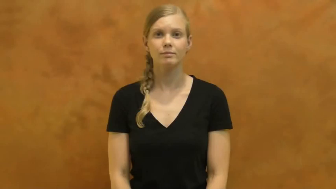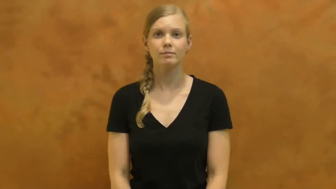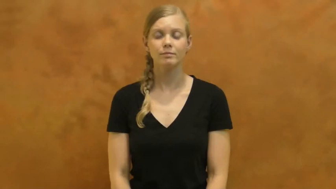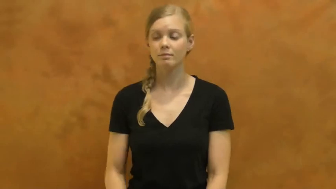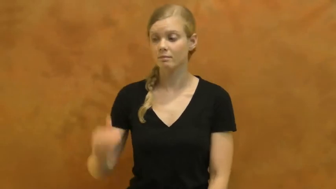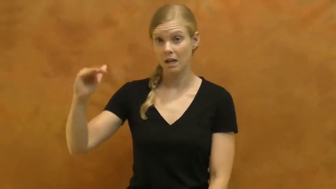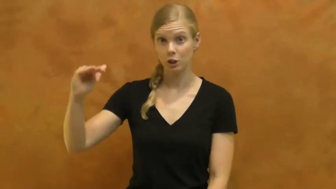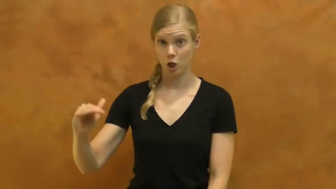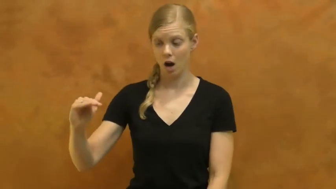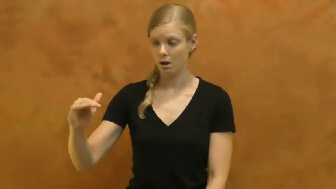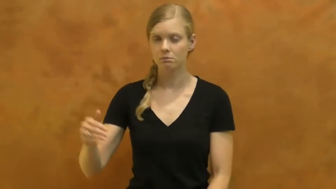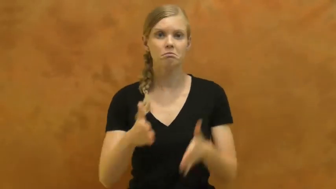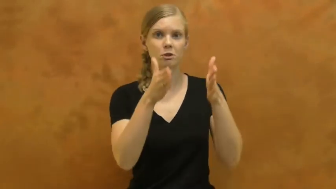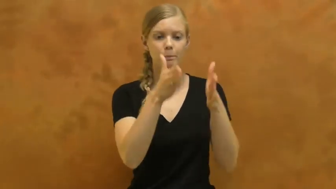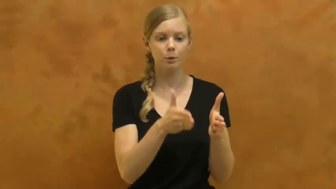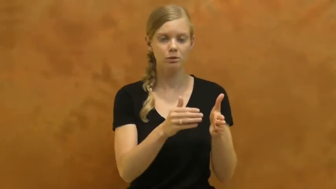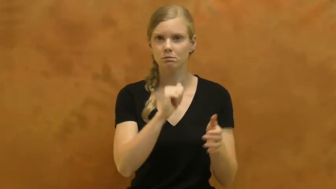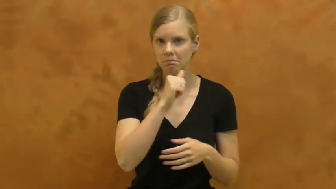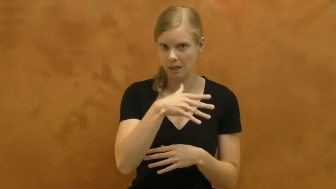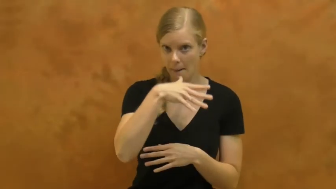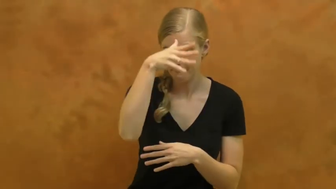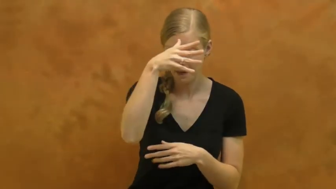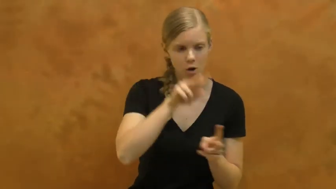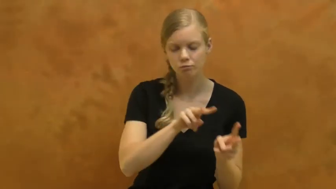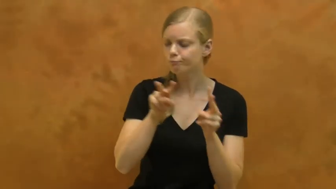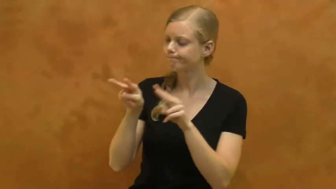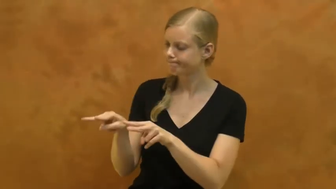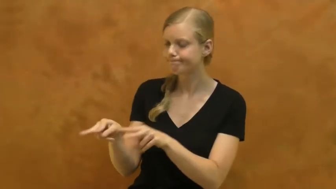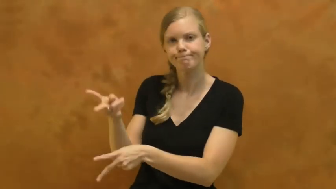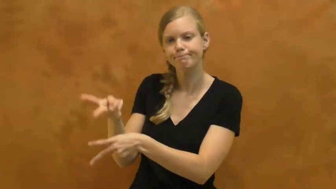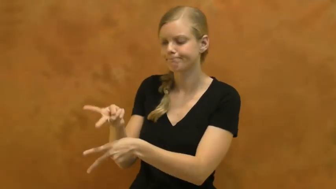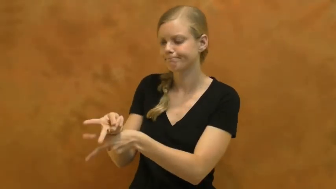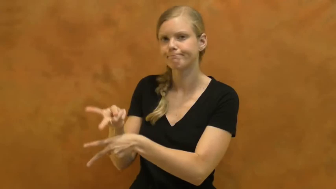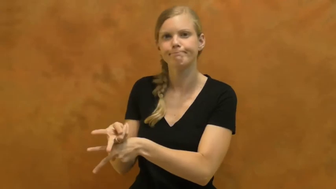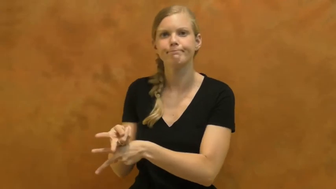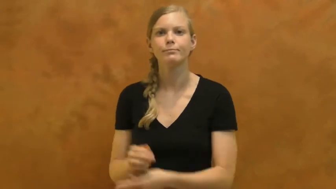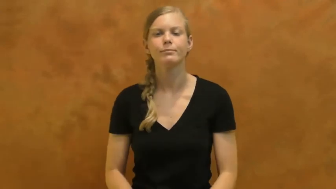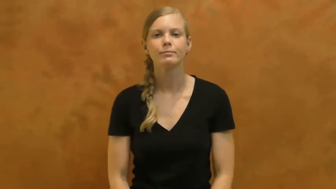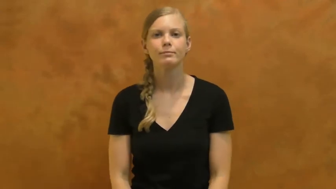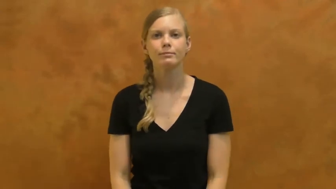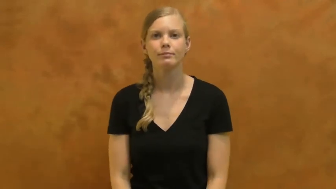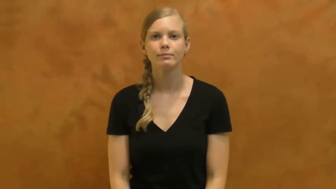child in care